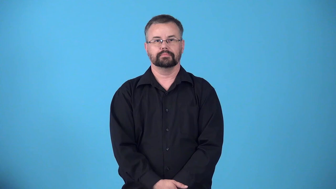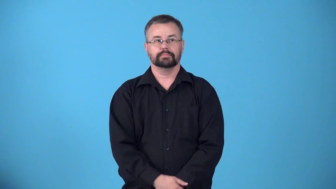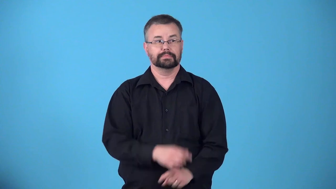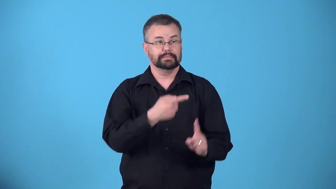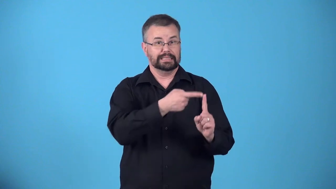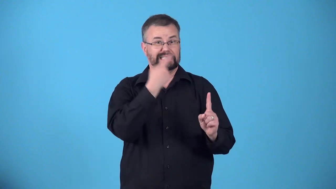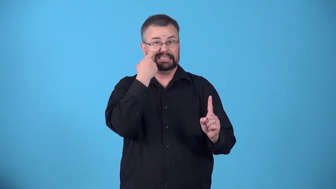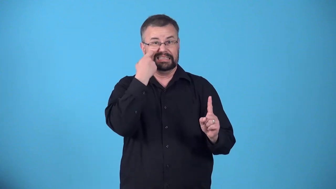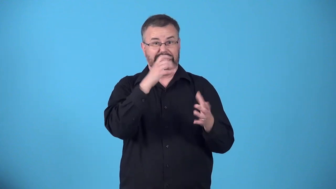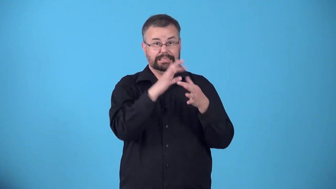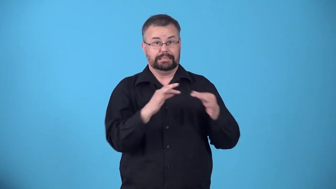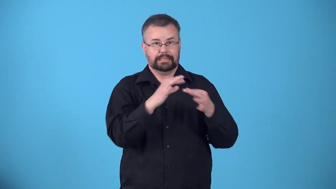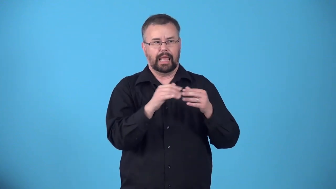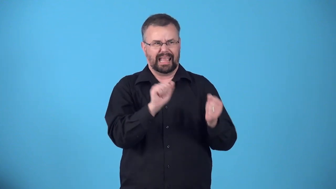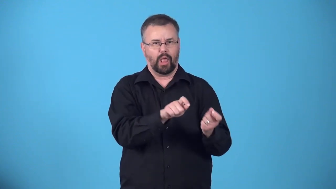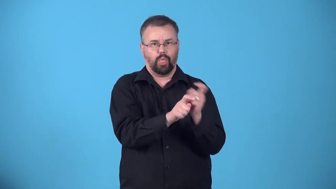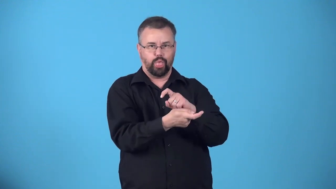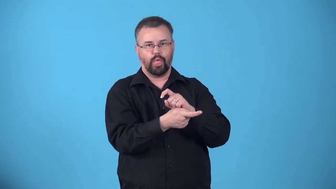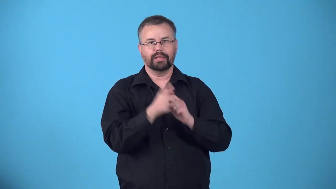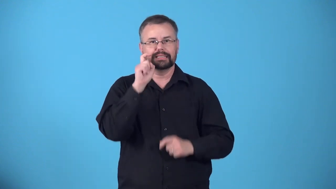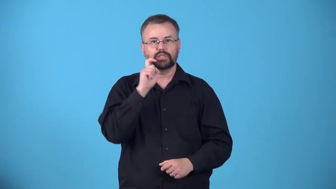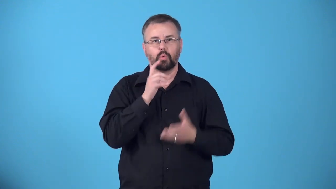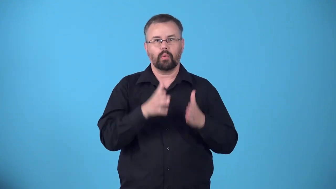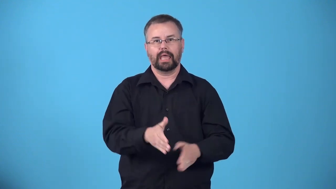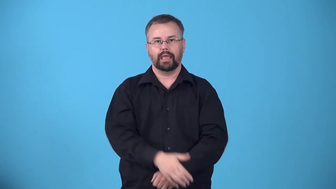as the actress said to the bishop